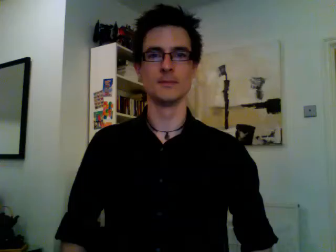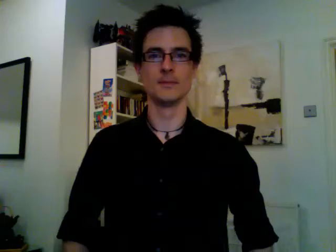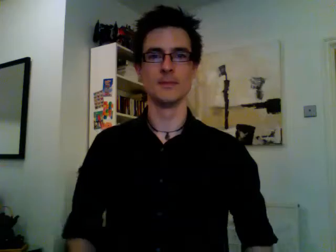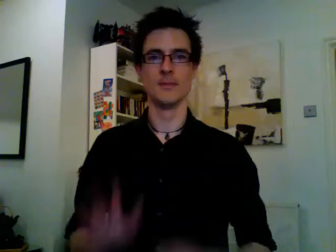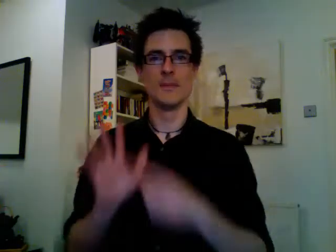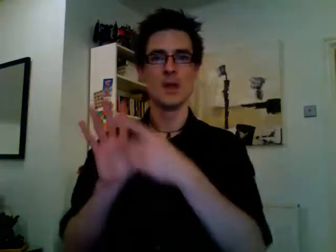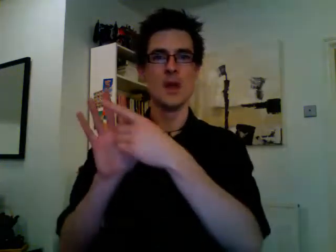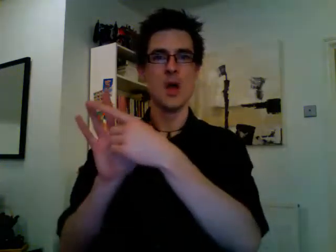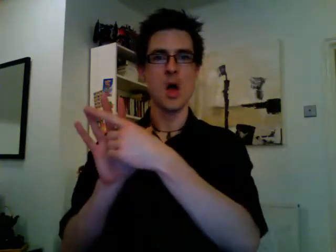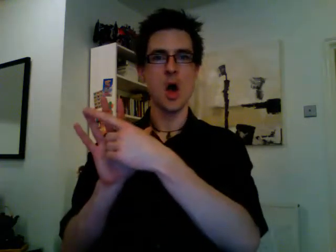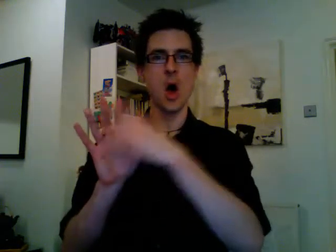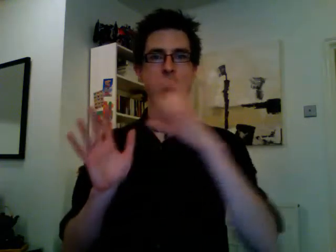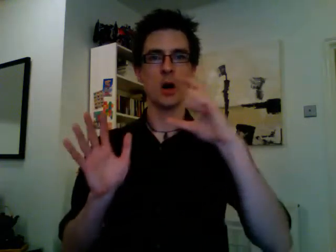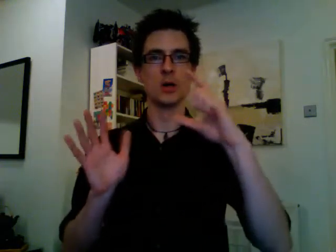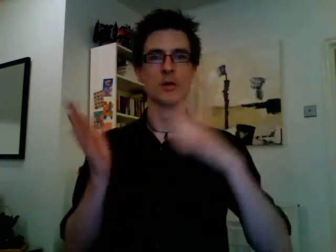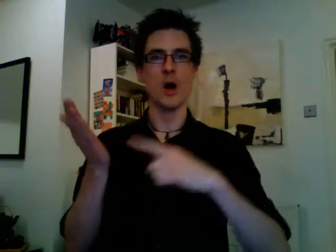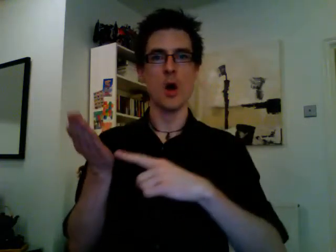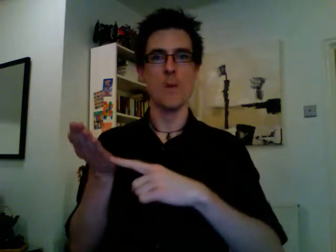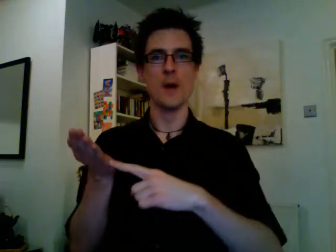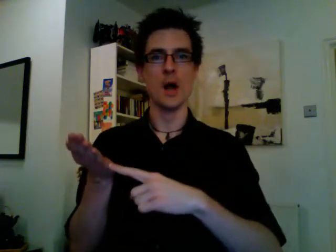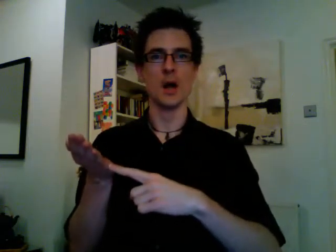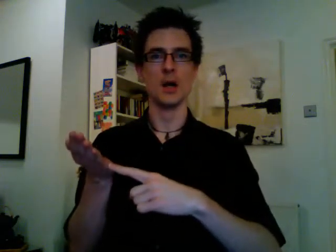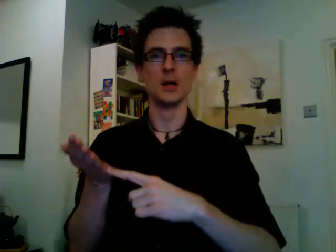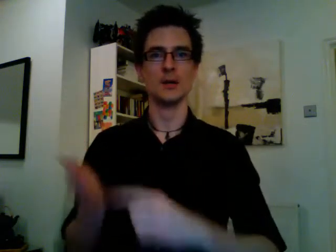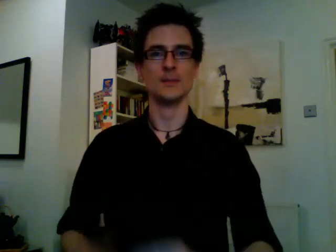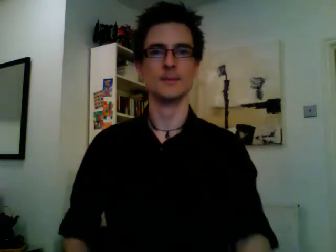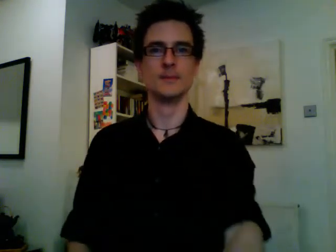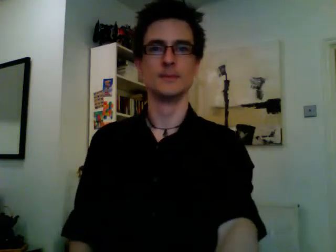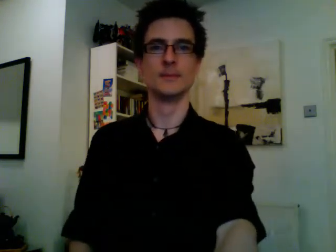october